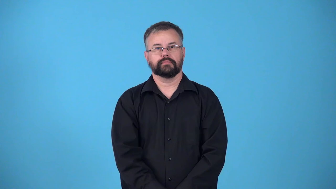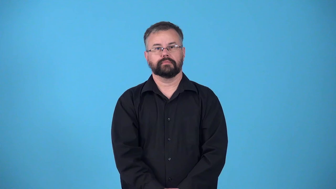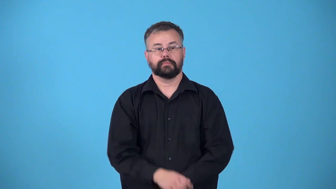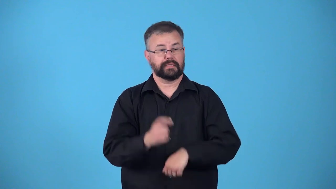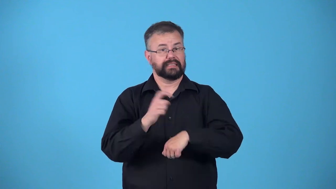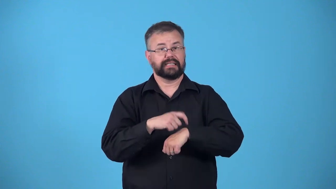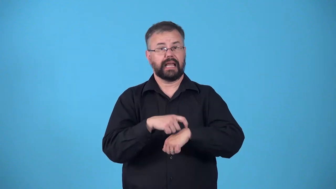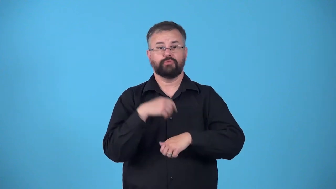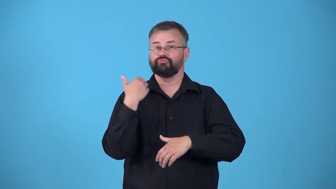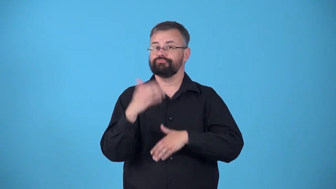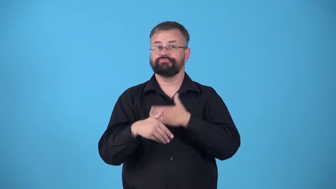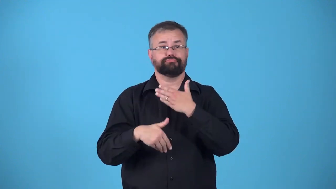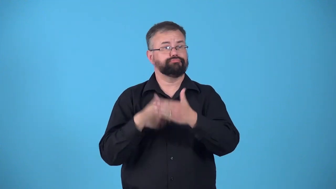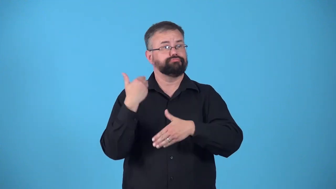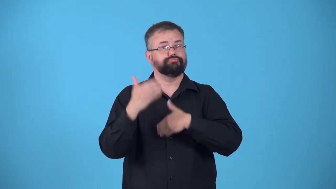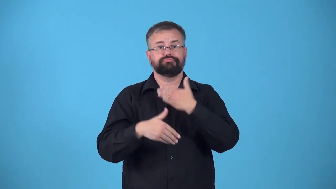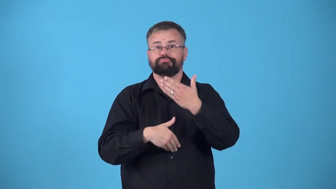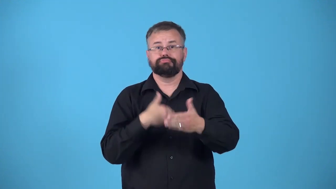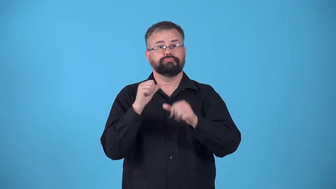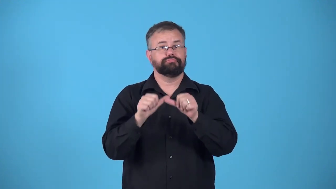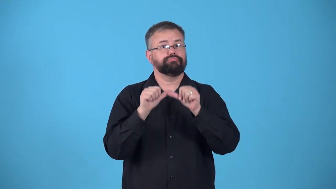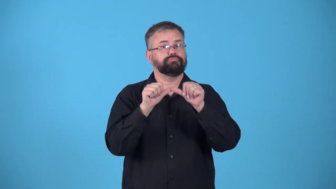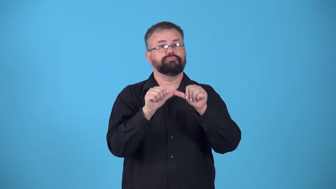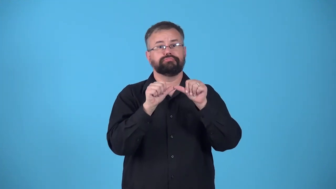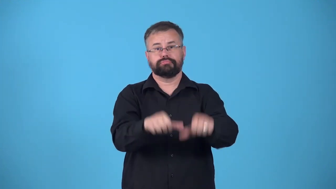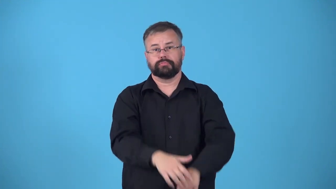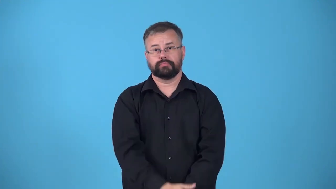as time goes by